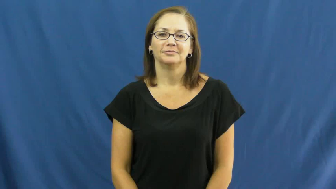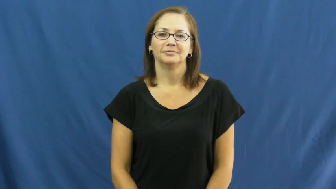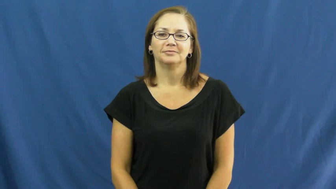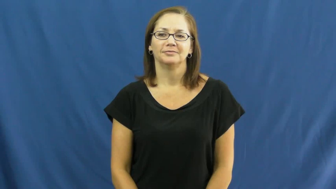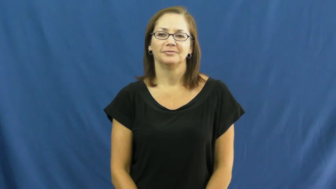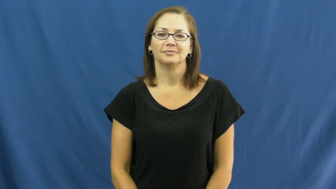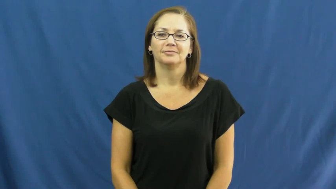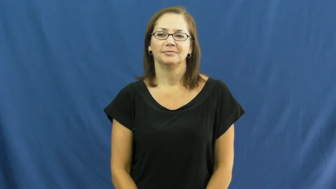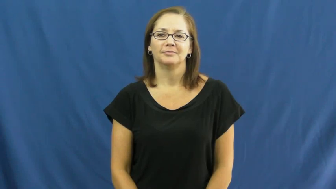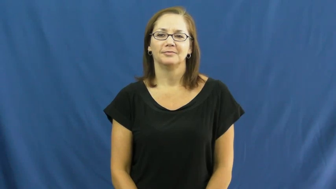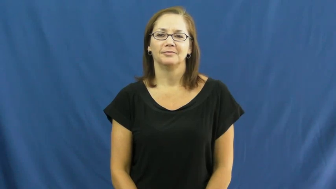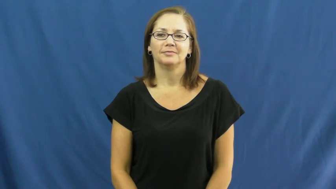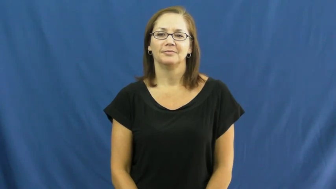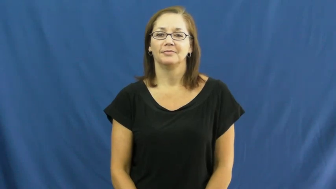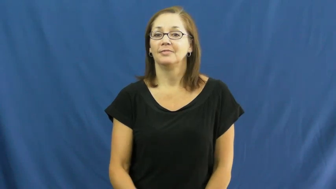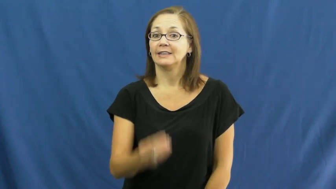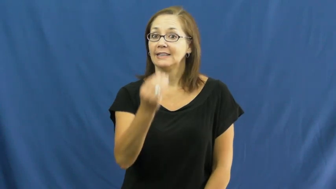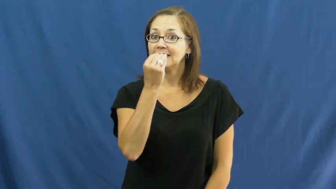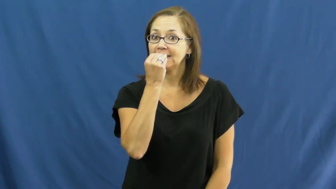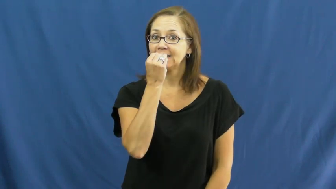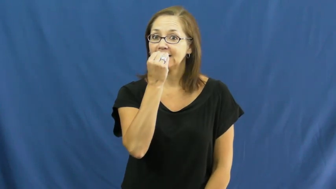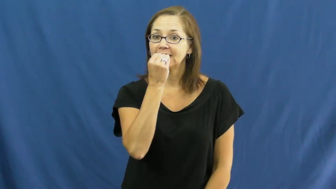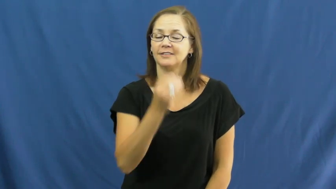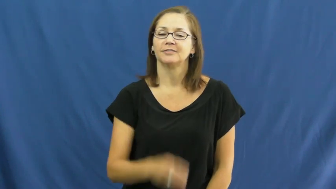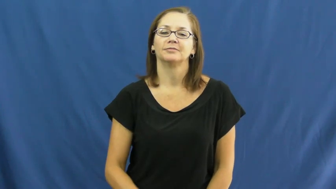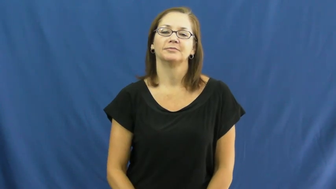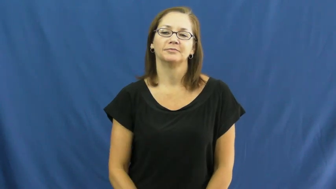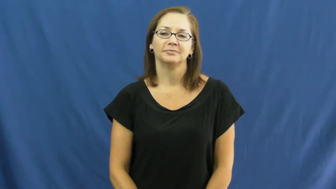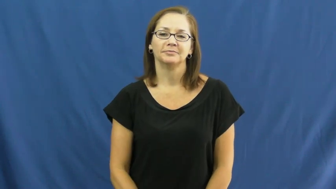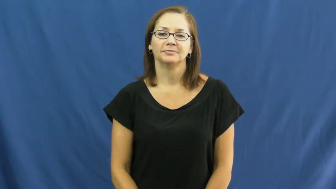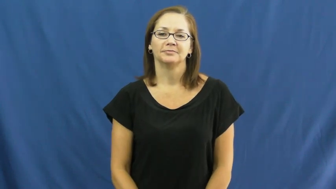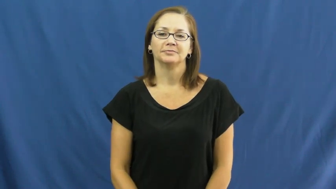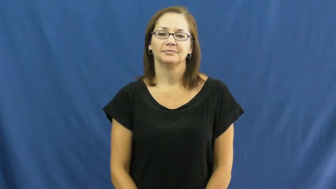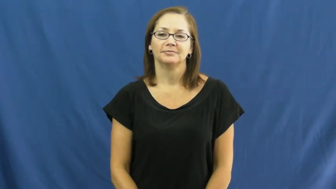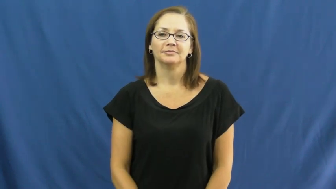dine,have